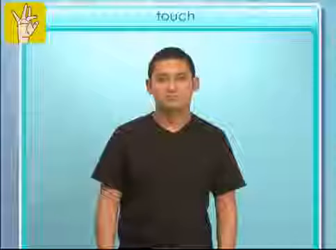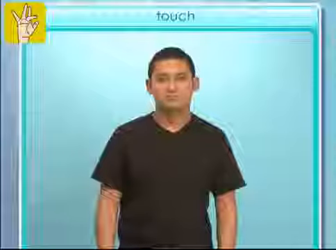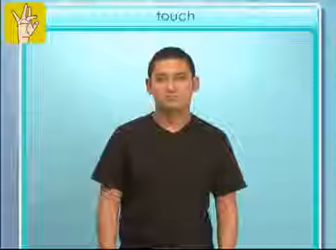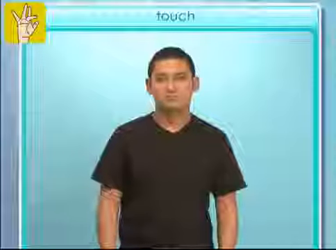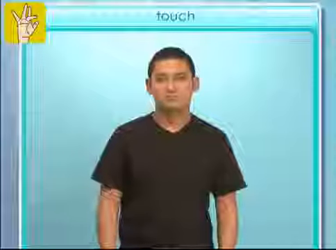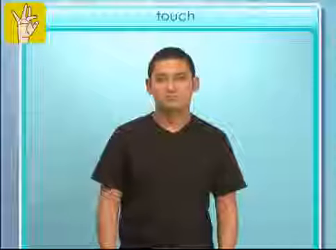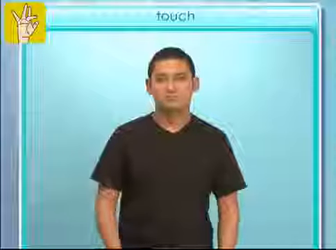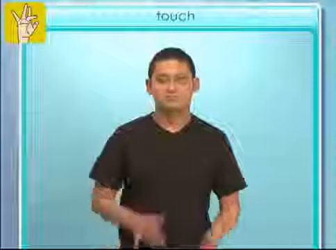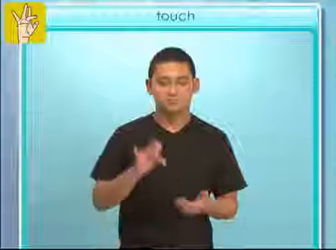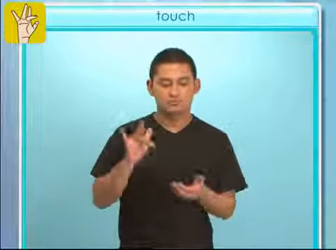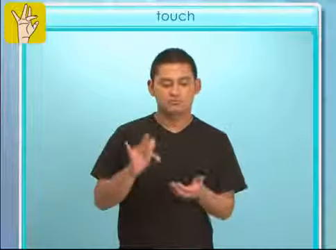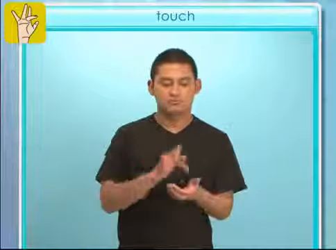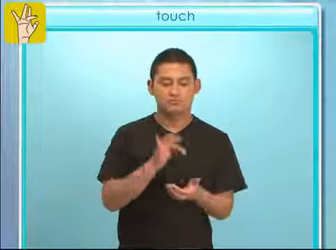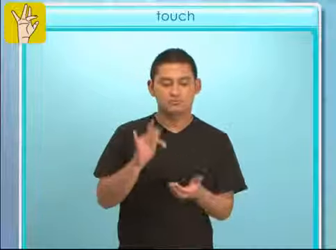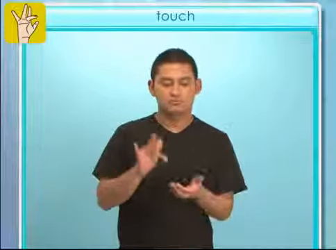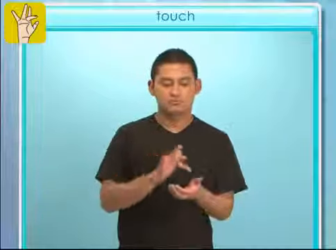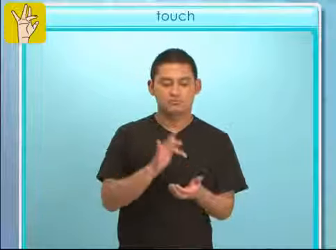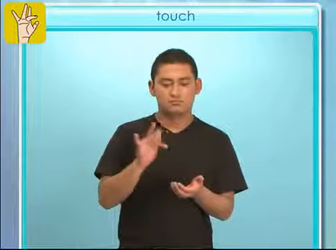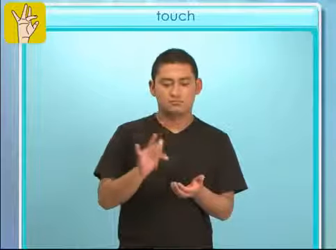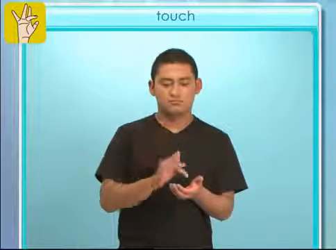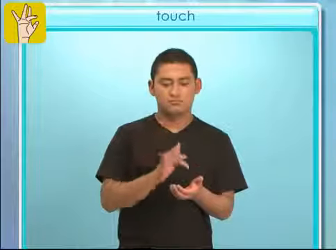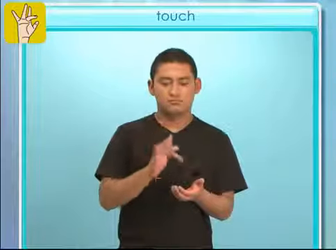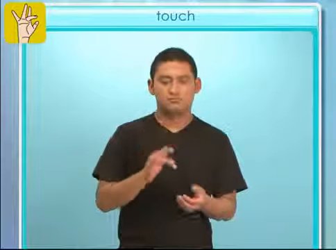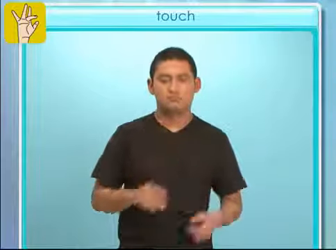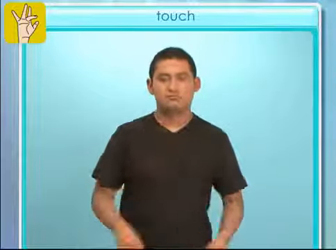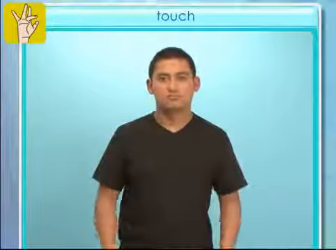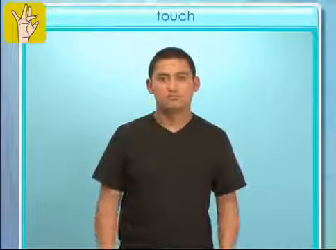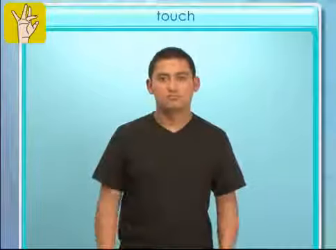TOUCH